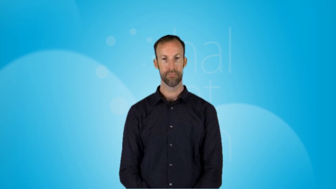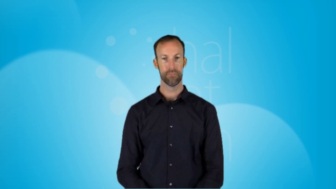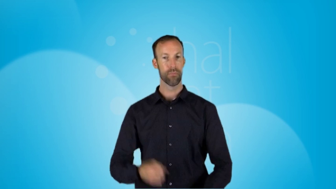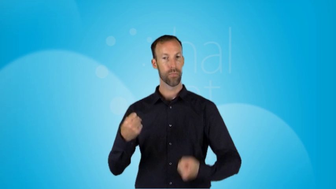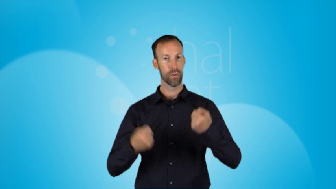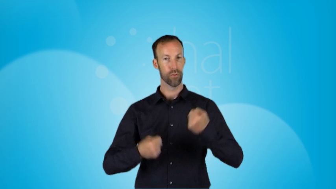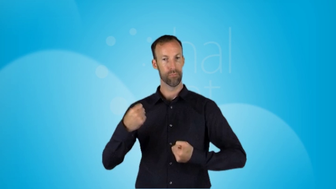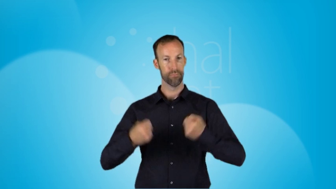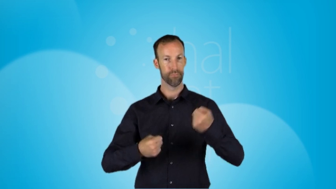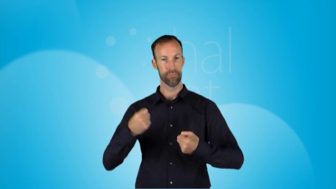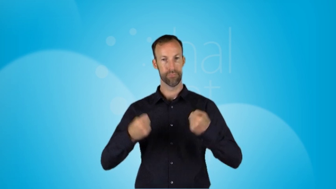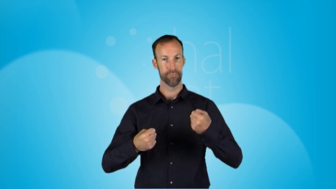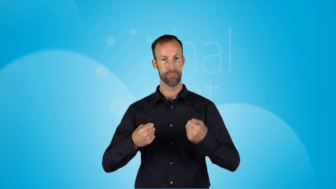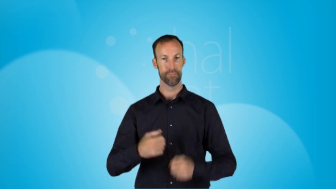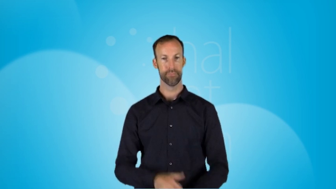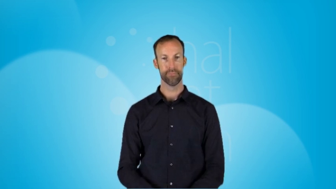automobile, car, vehicle